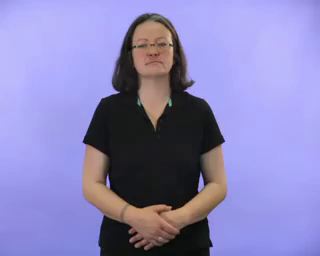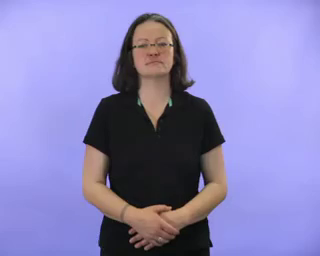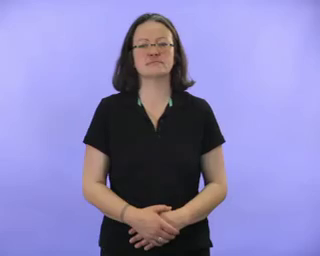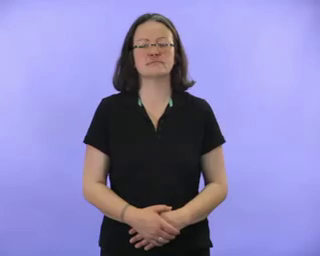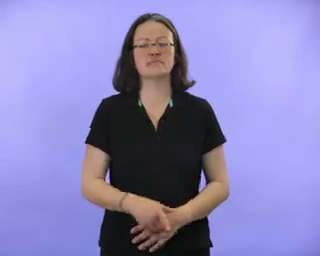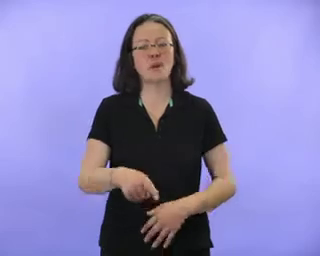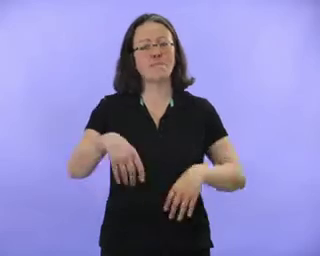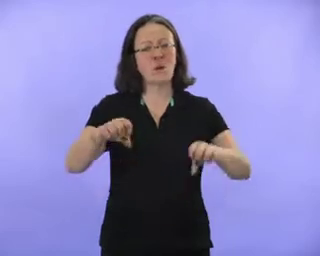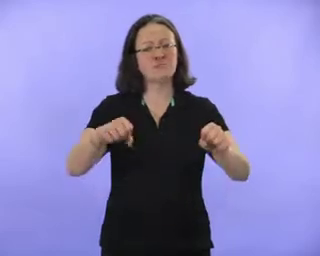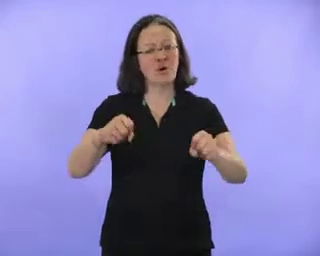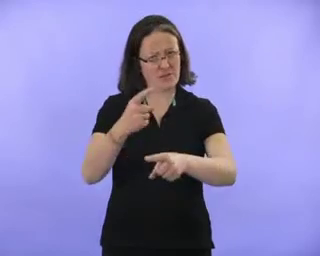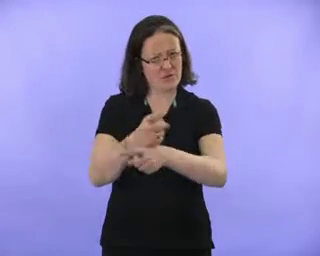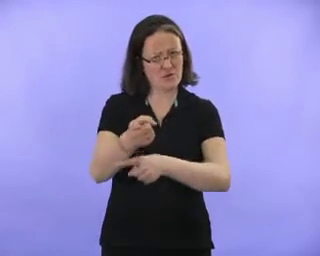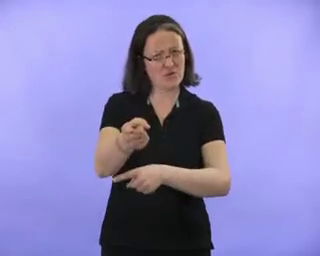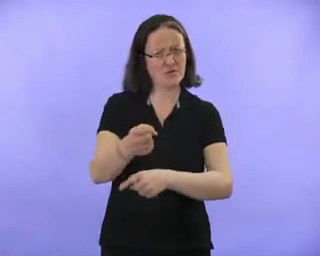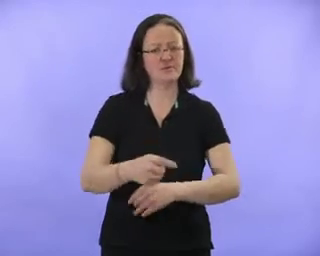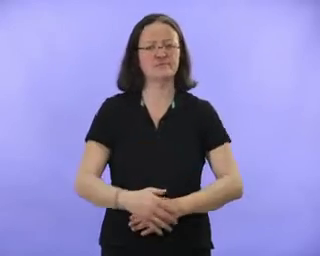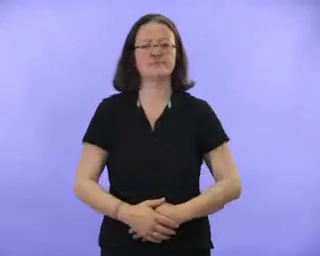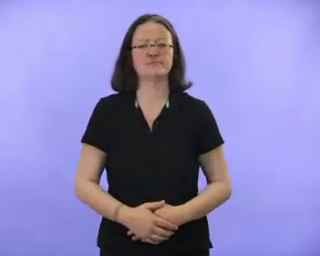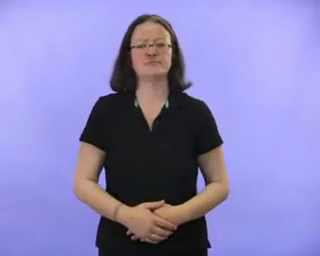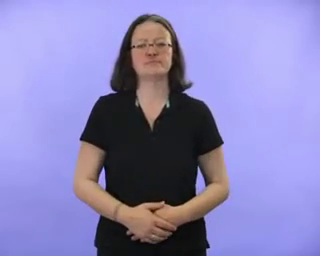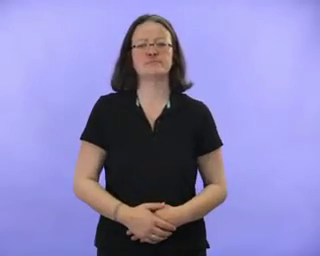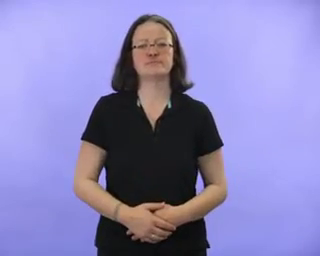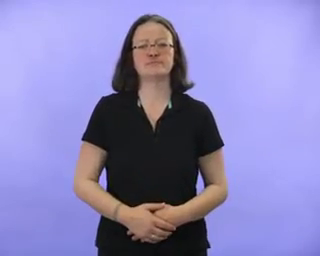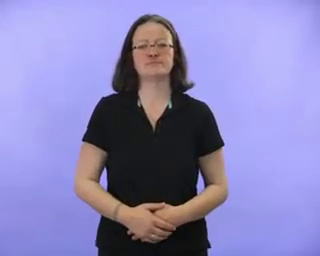MOTORBIKE THERE